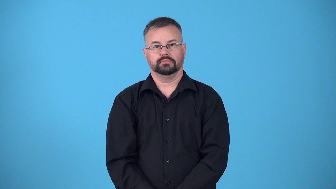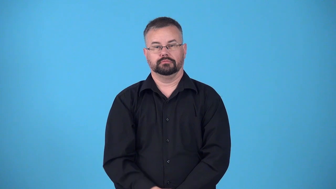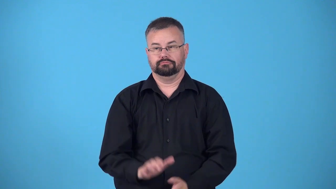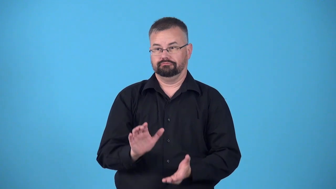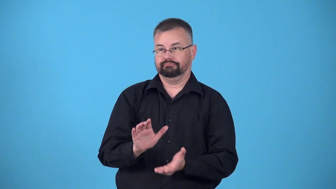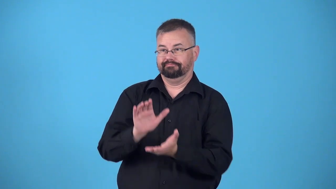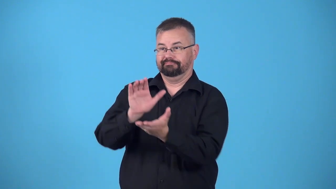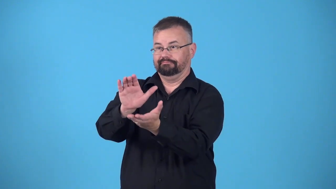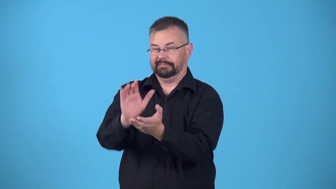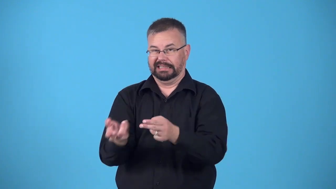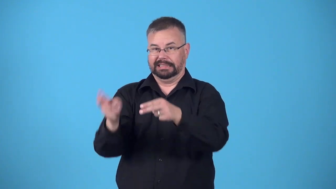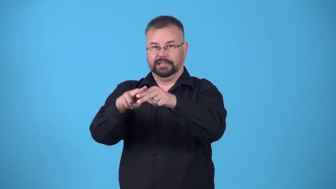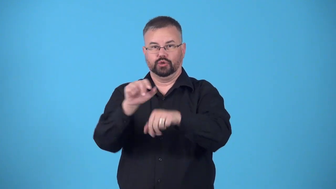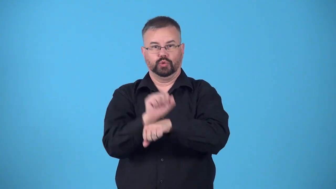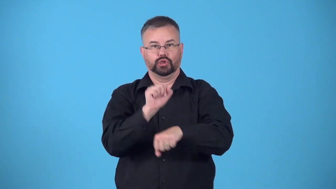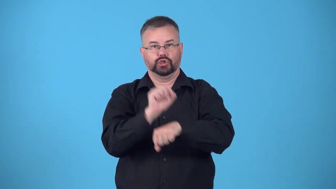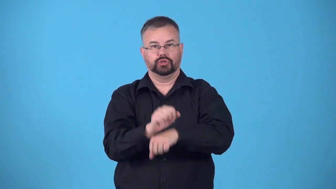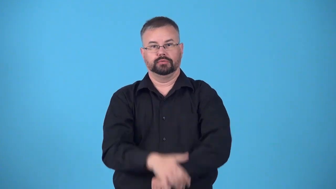put out,inconvenience